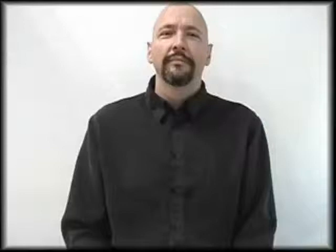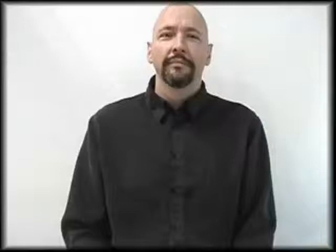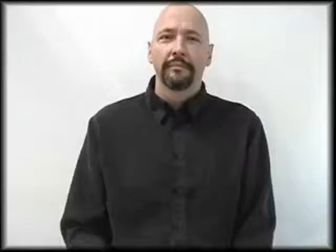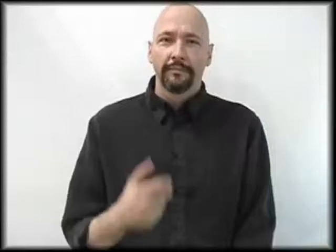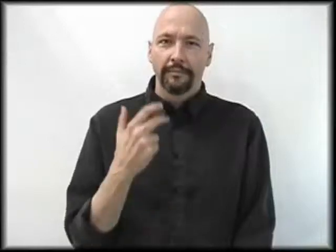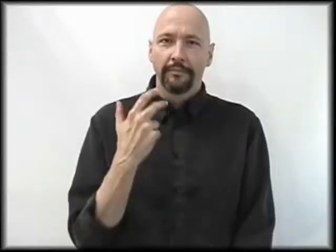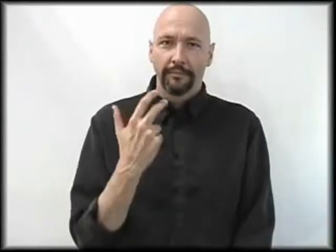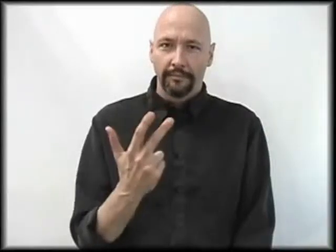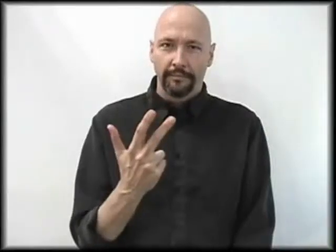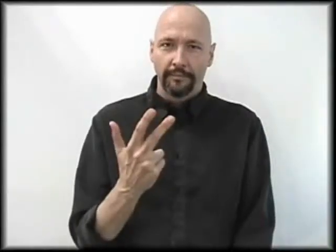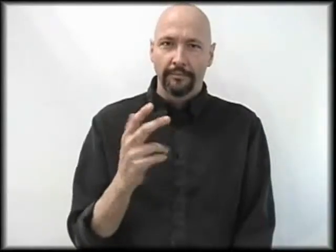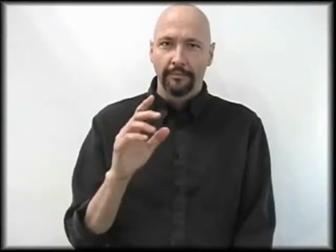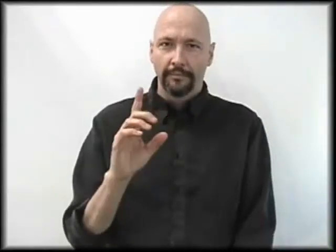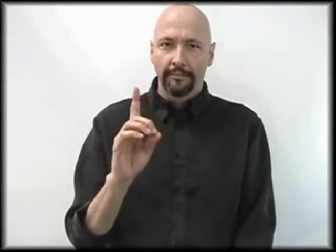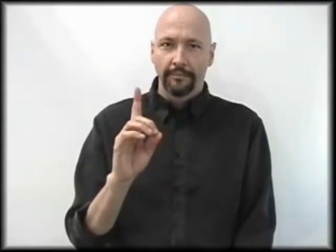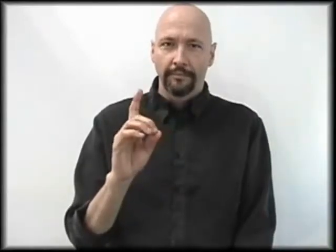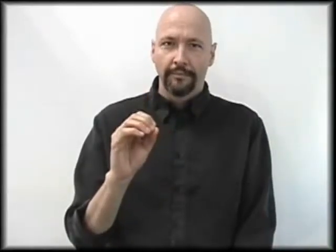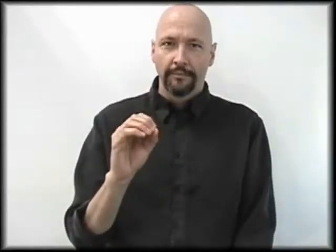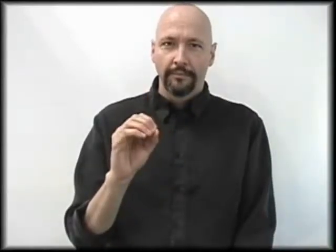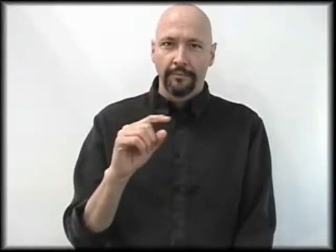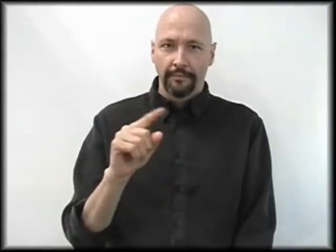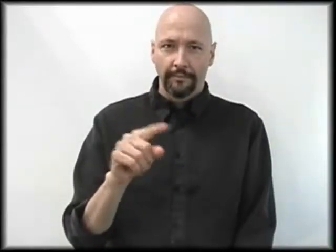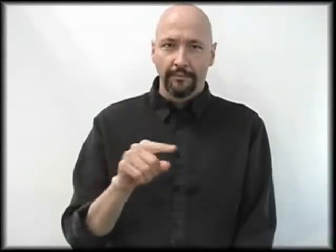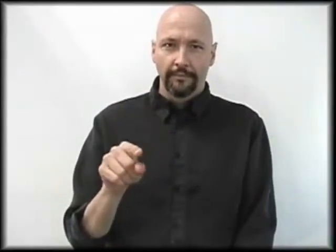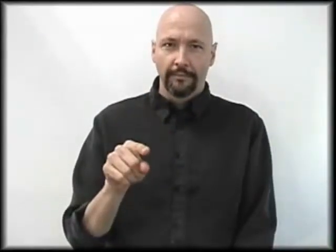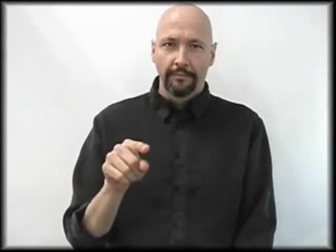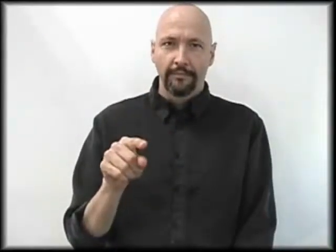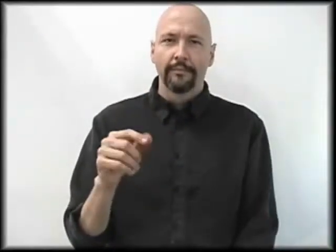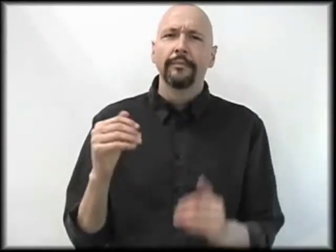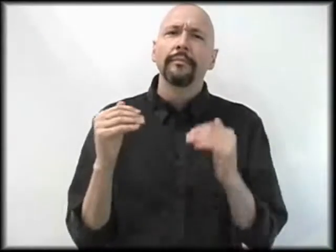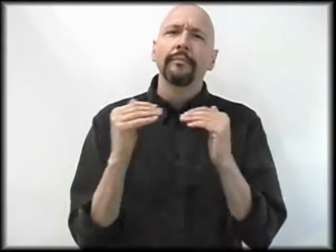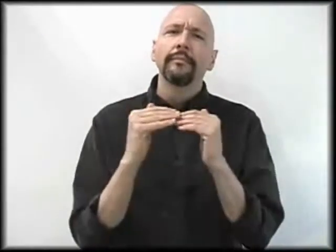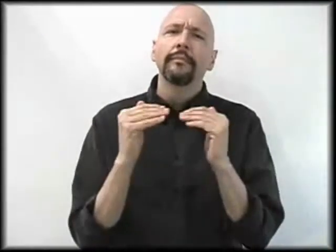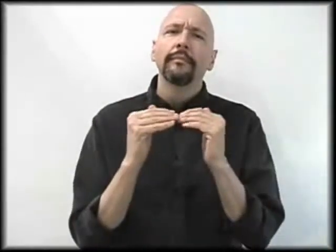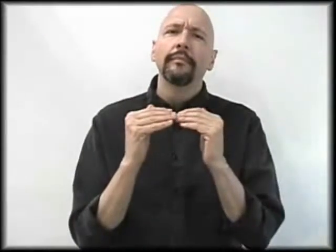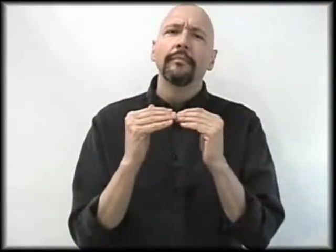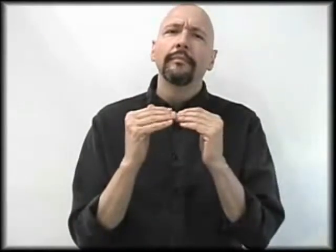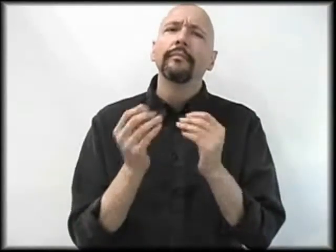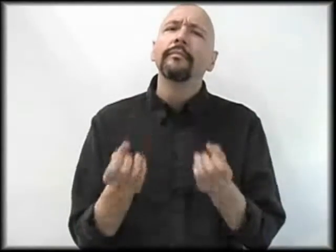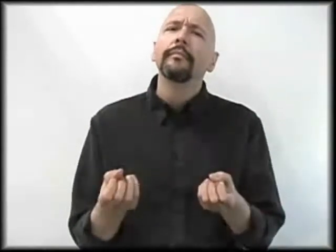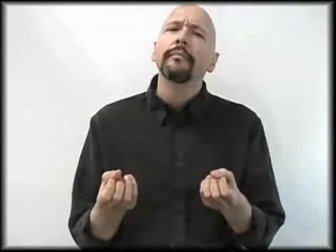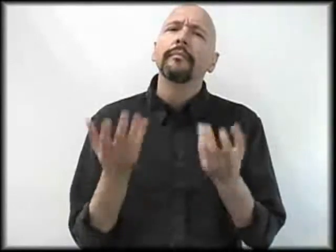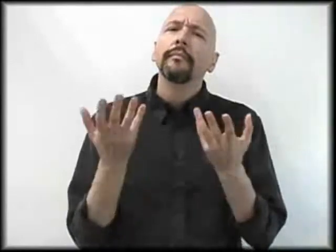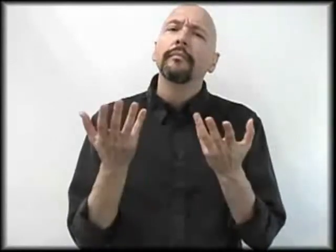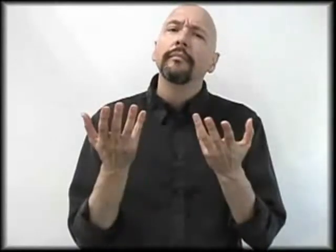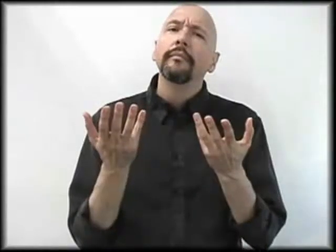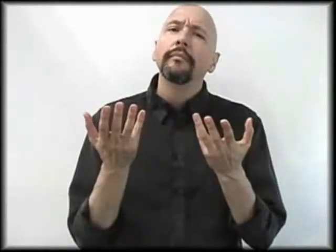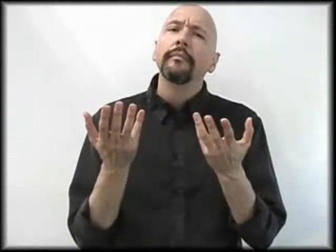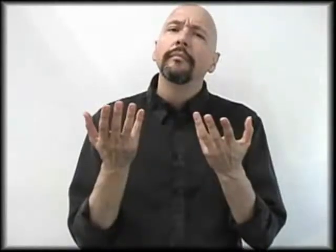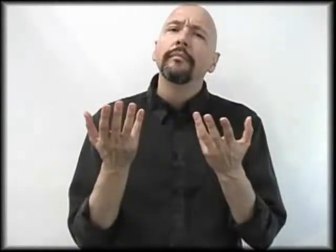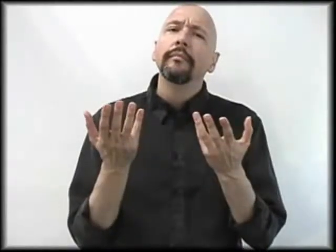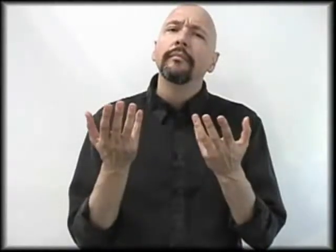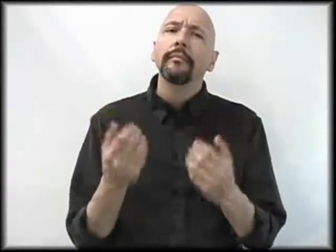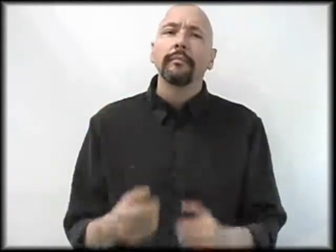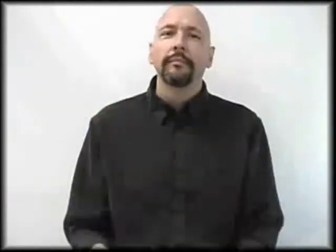THREE DOZEN EQUALS HOW MANY?